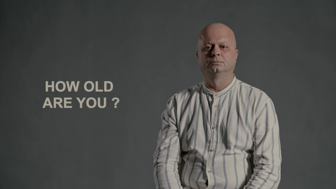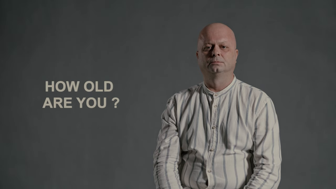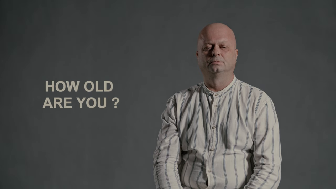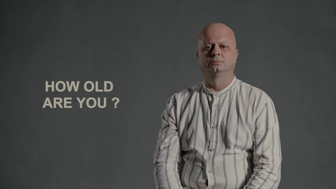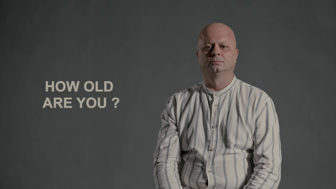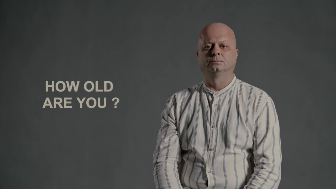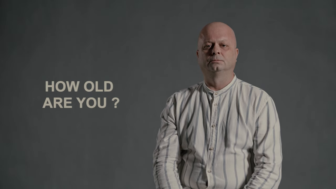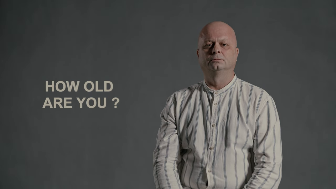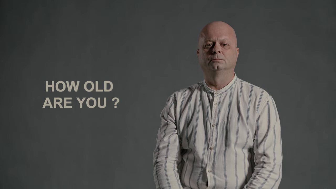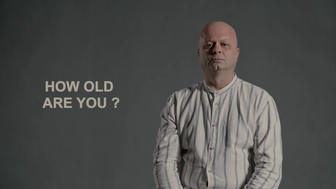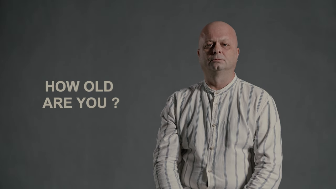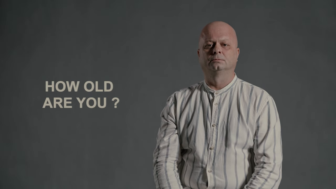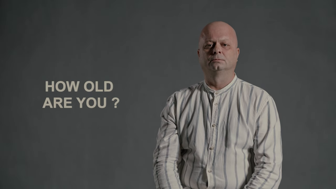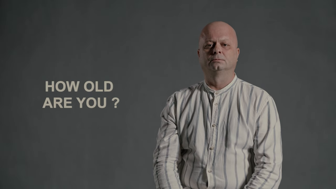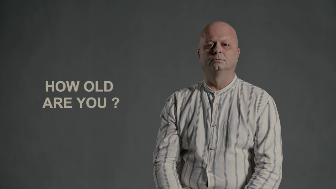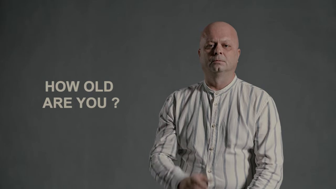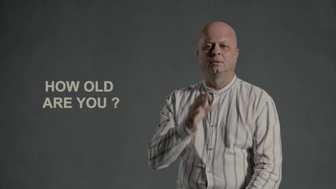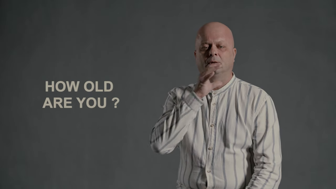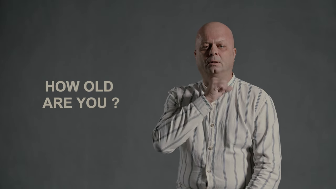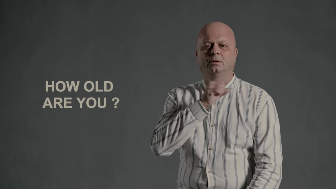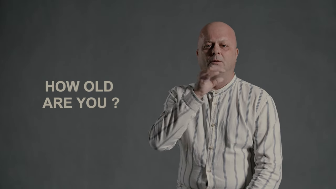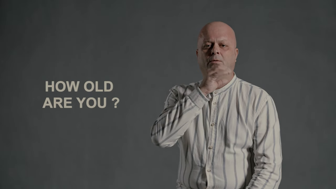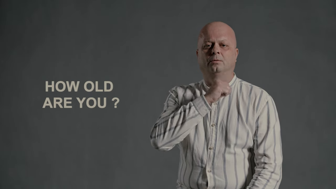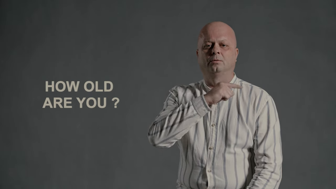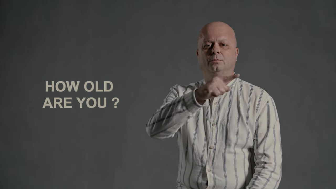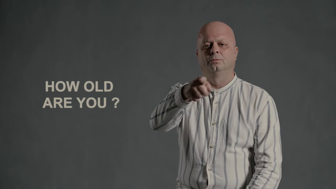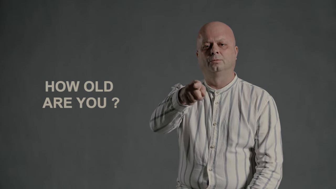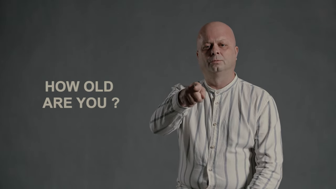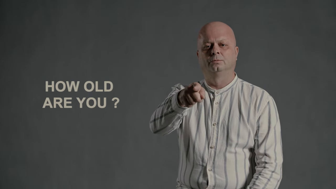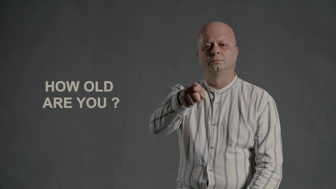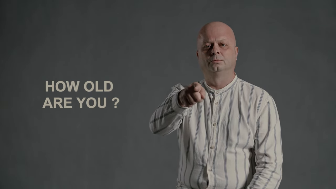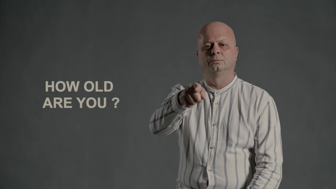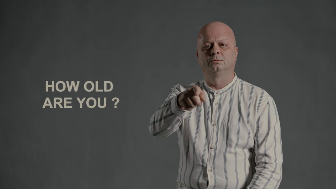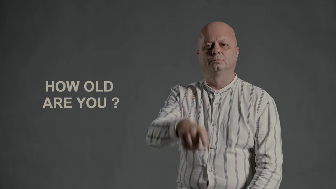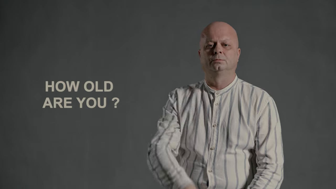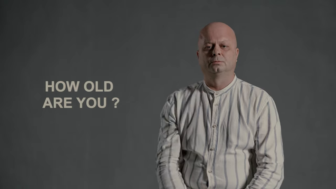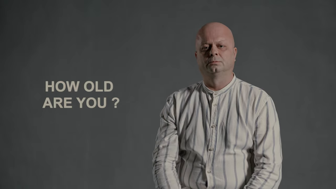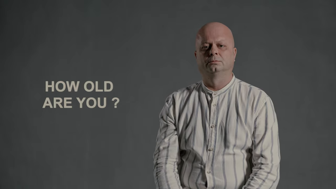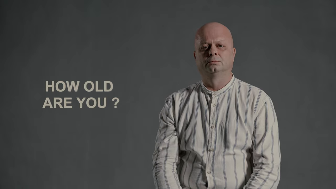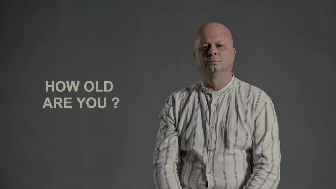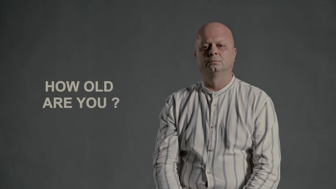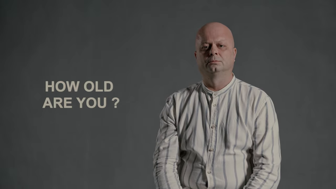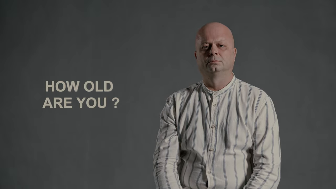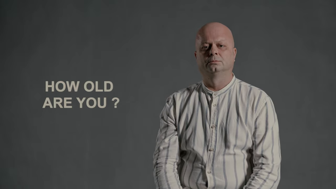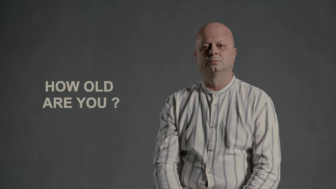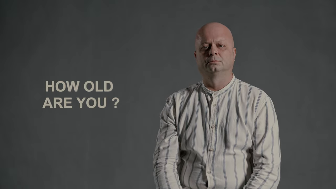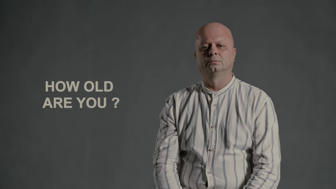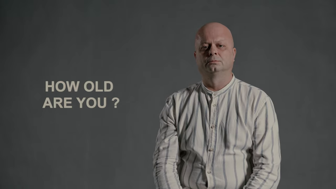How Old Are You